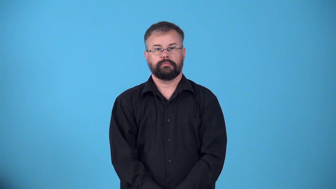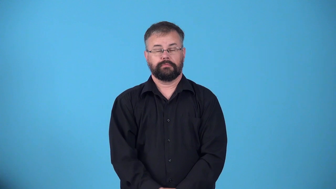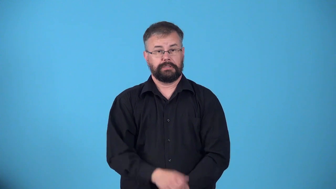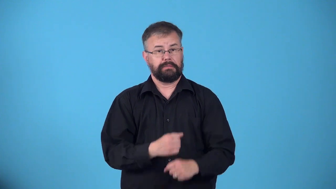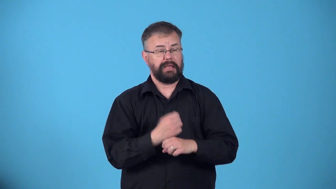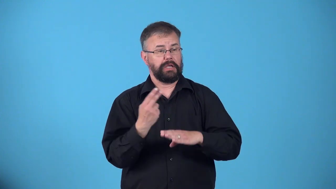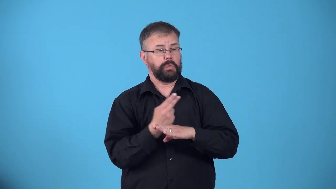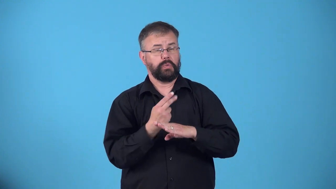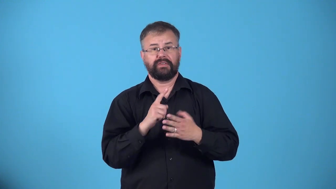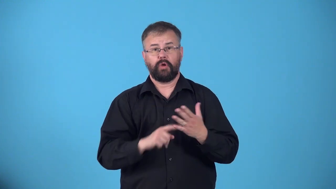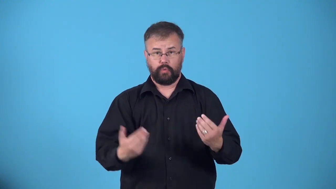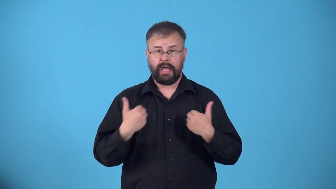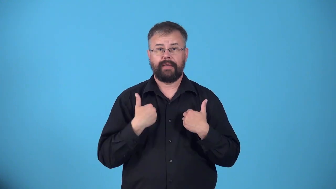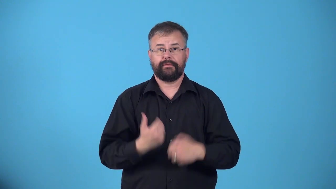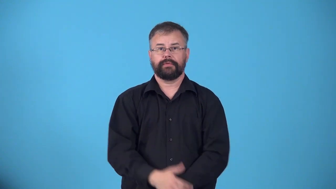live off, live on, make do